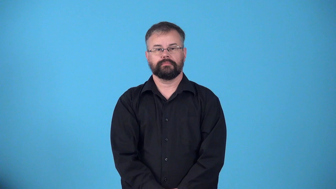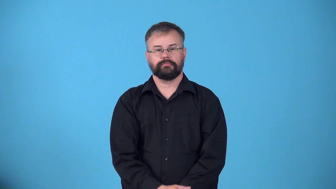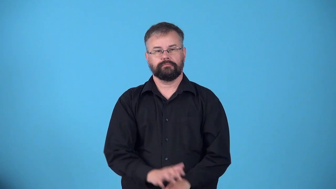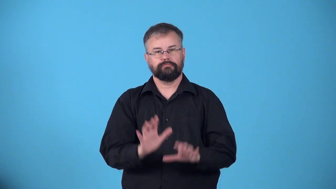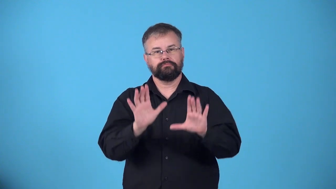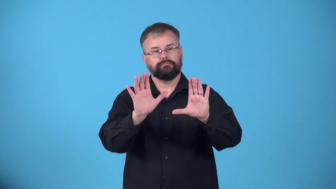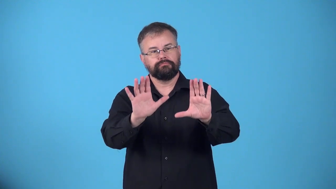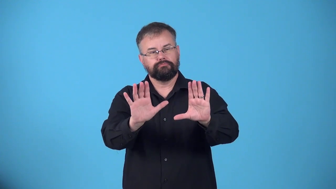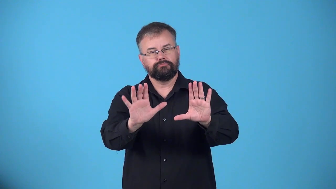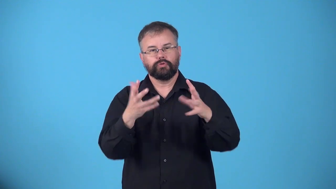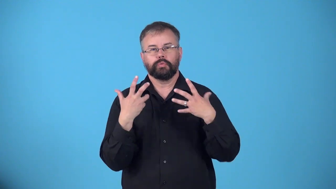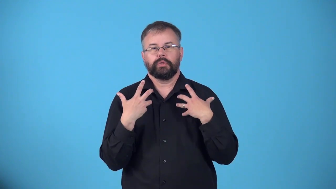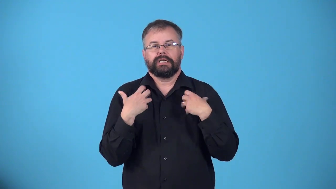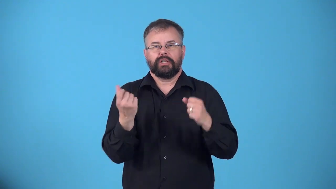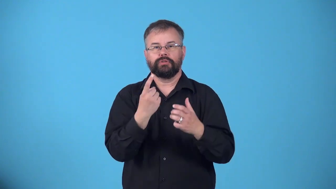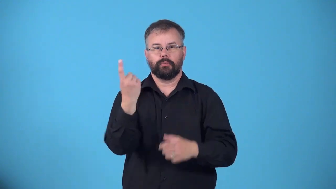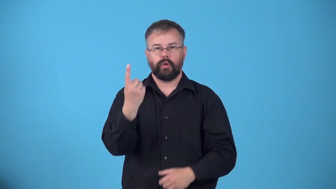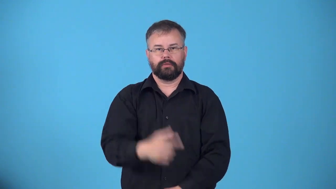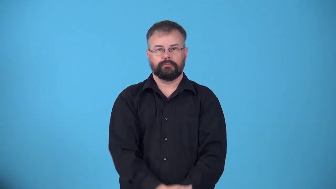laying on of hands